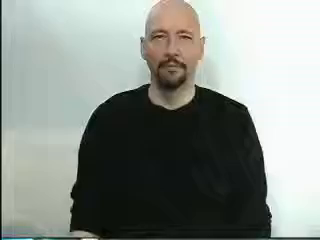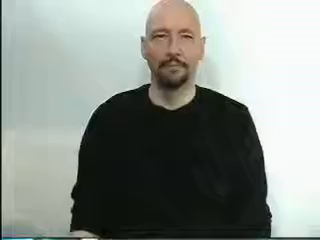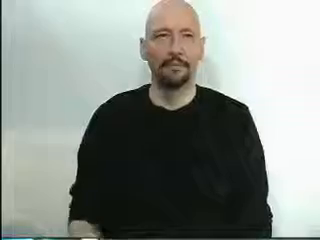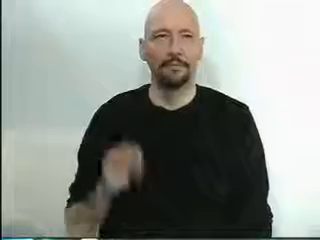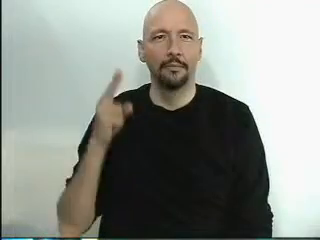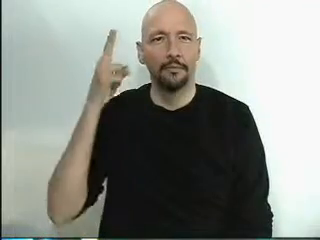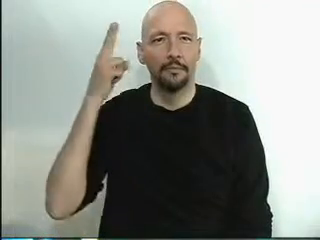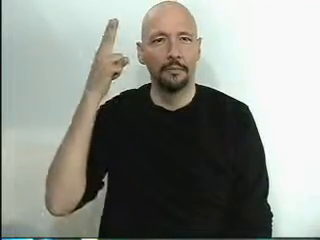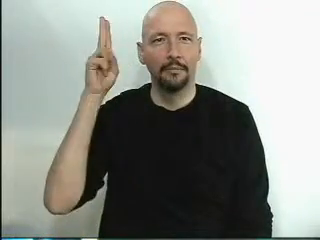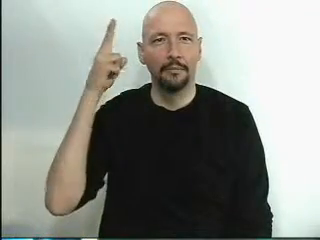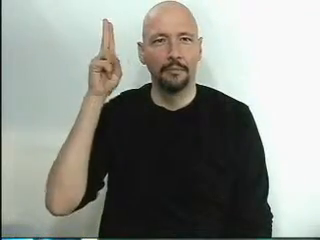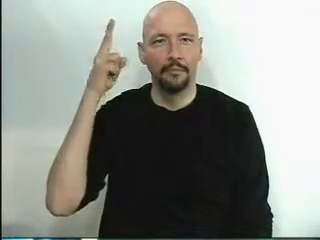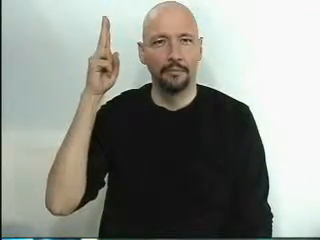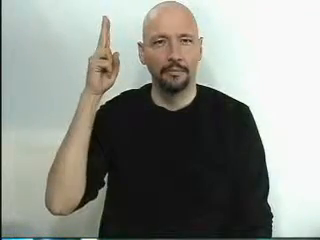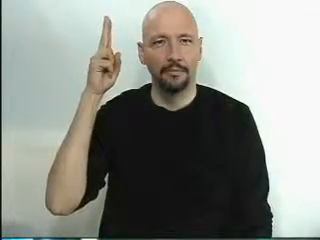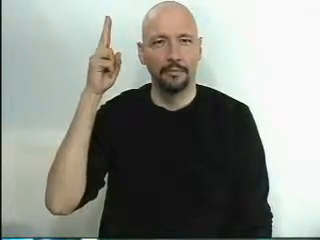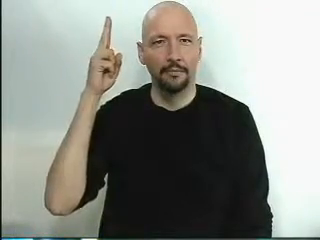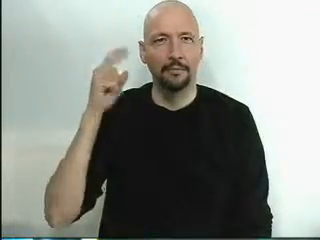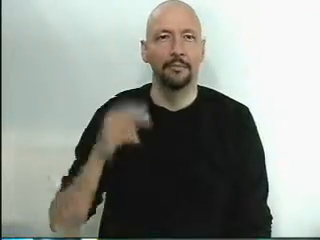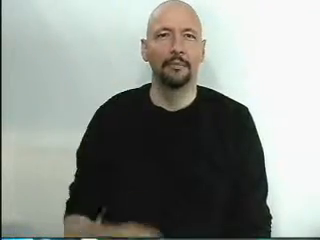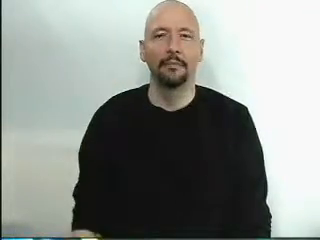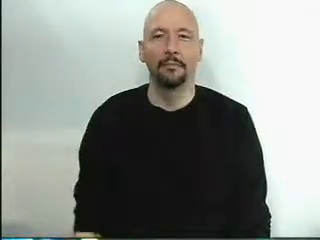UNCLE